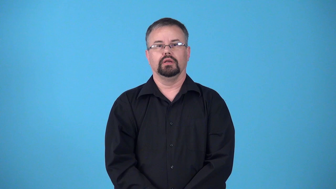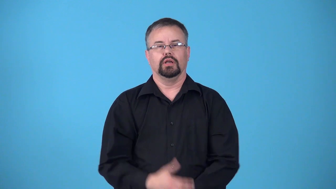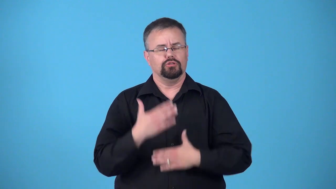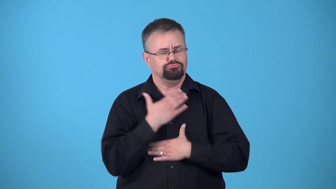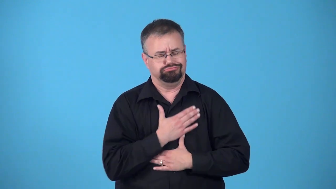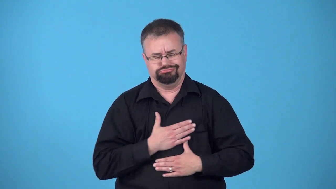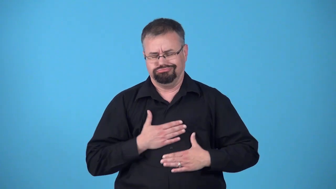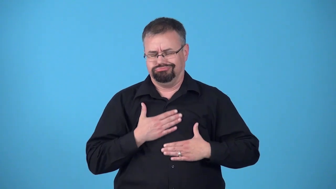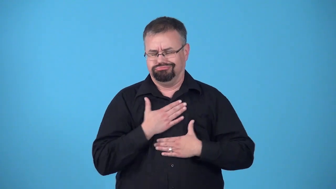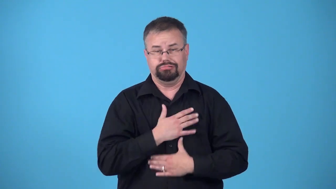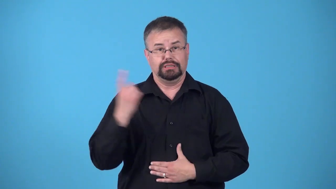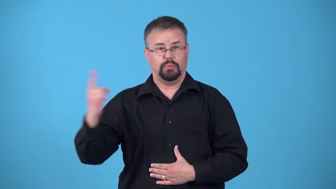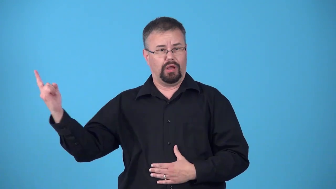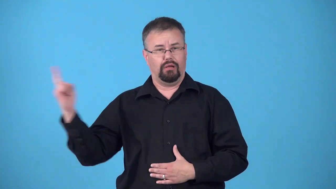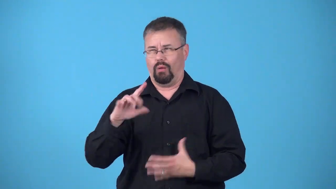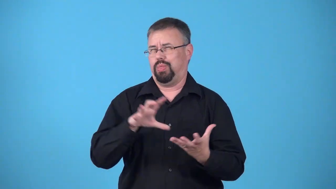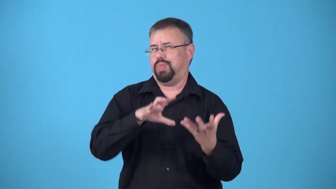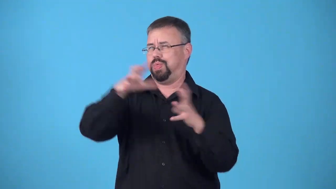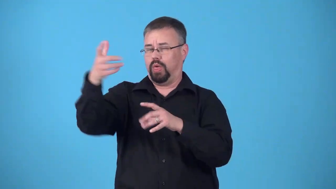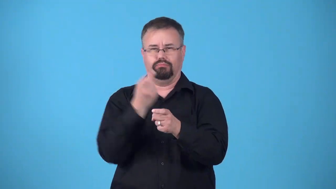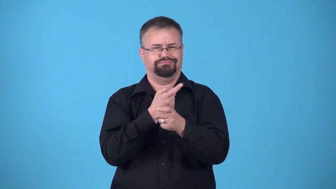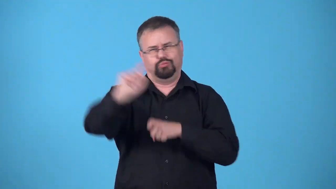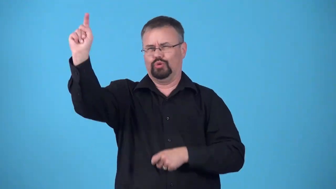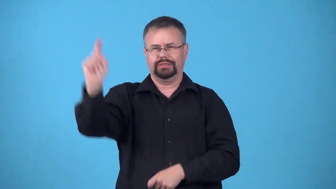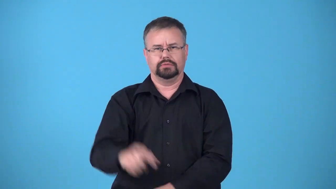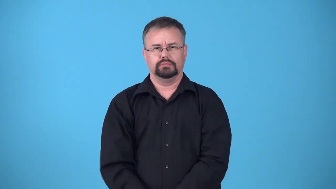rain on your parade